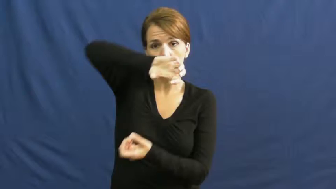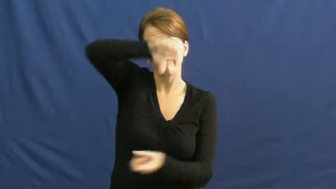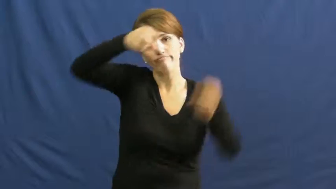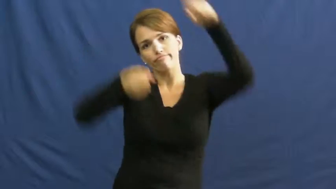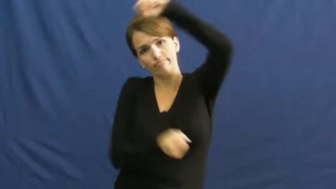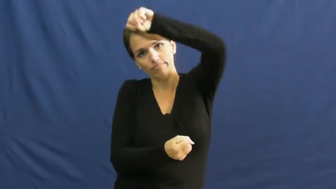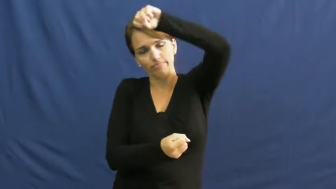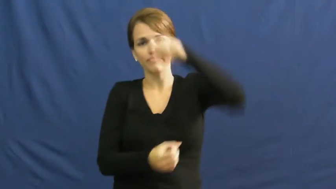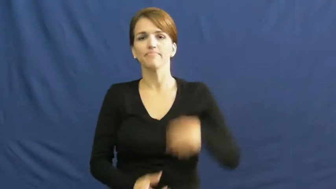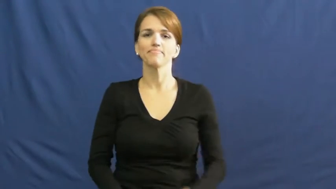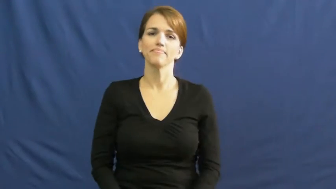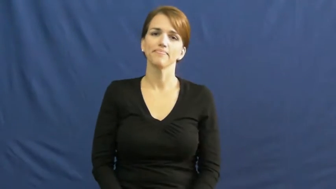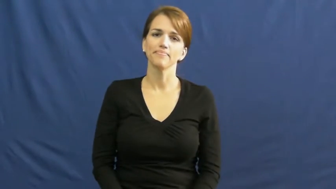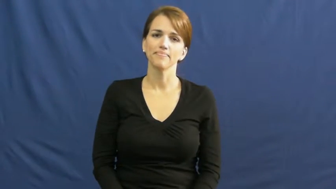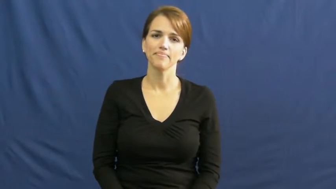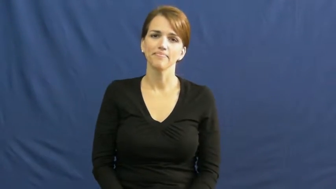upside down,on its head